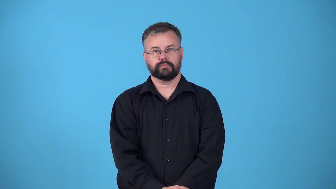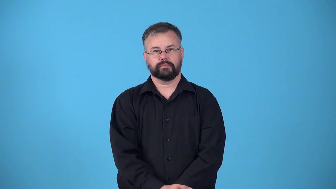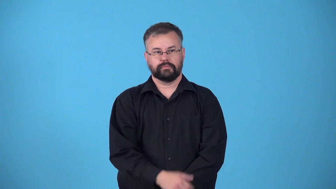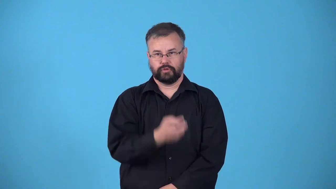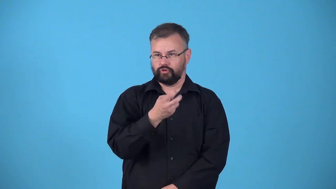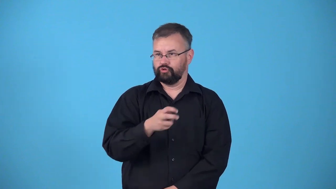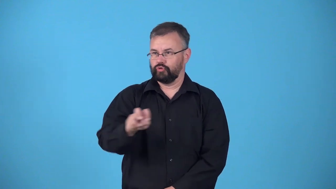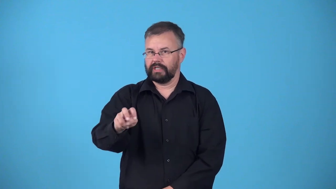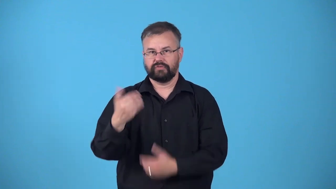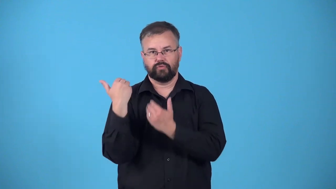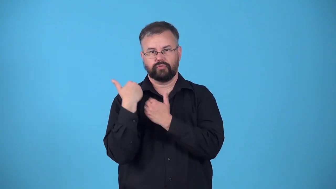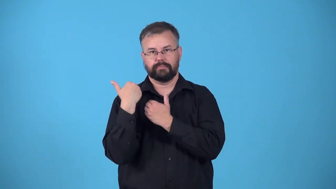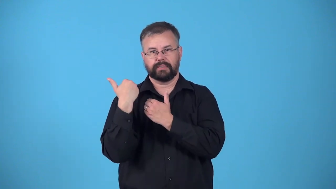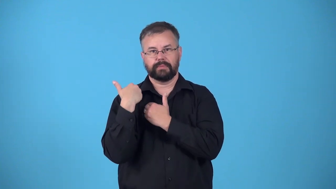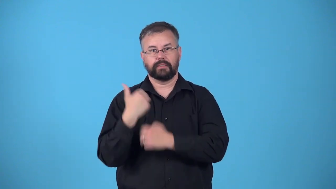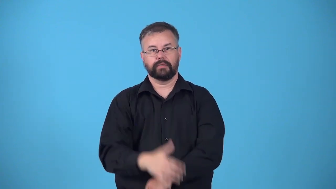give over to